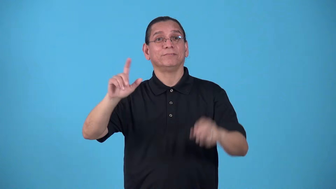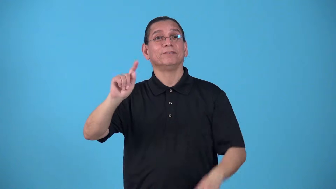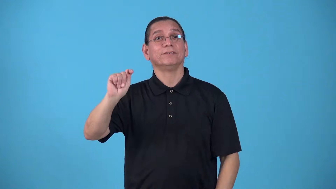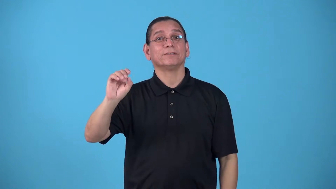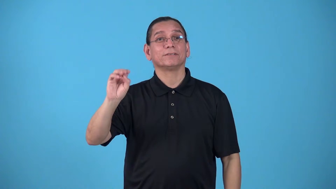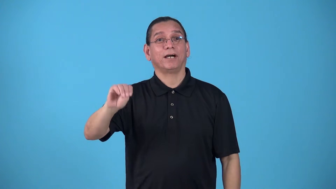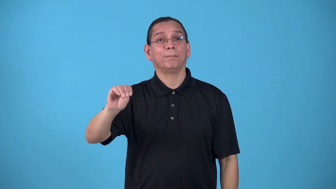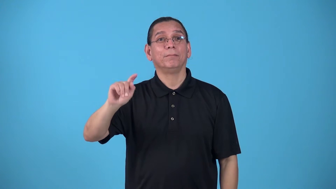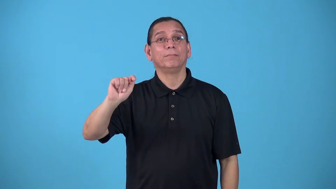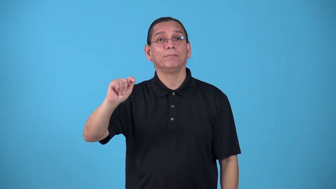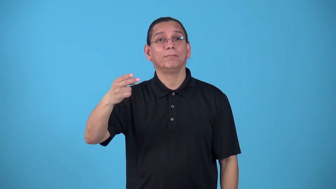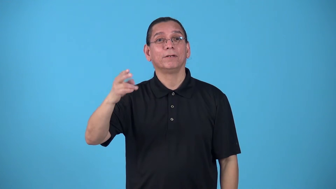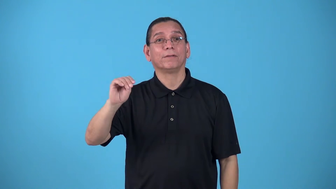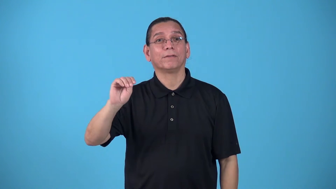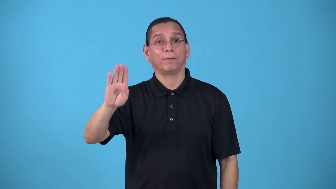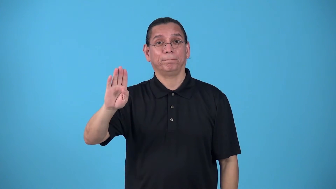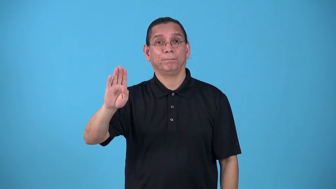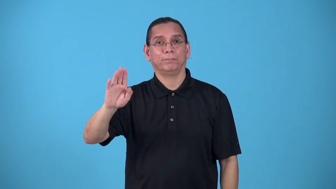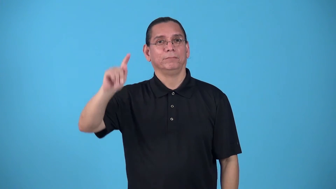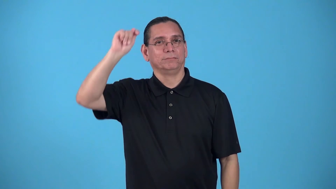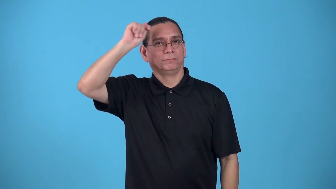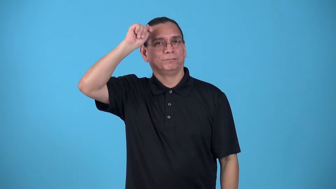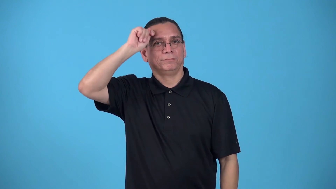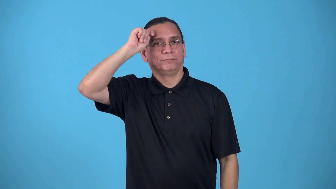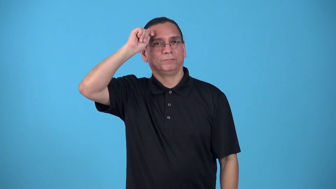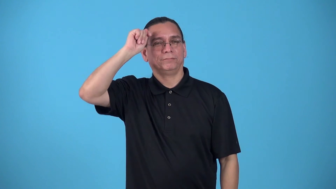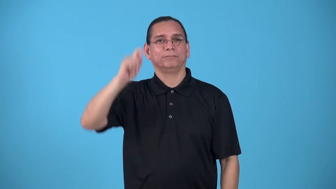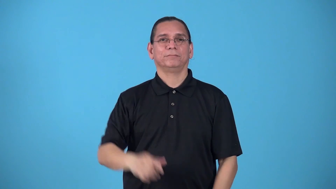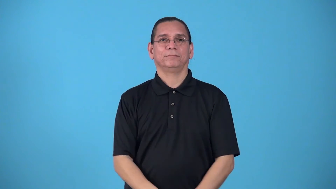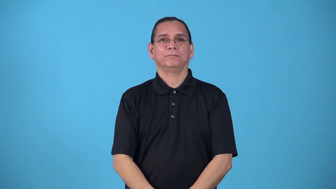tom thumb,tom-name